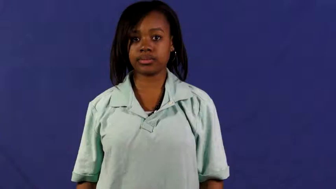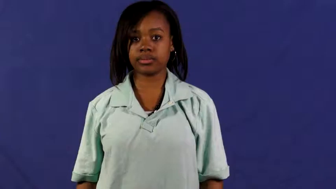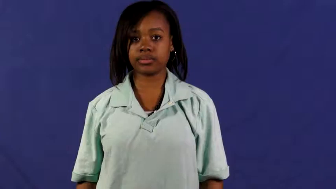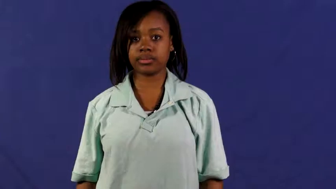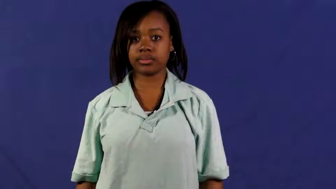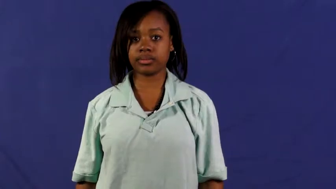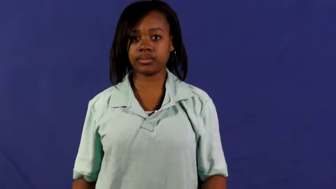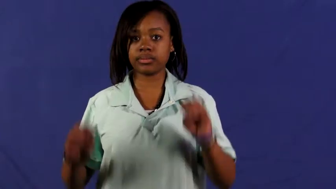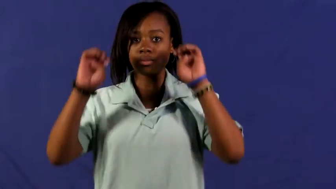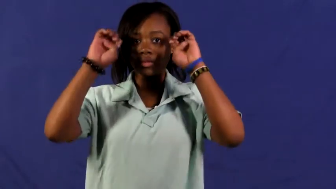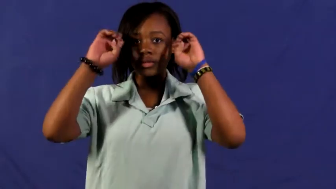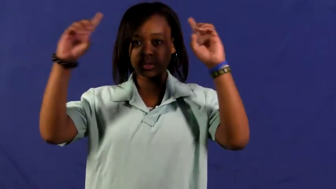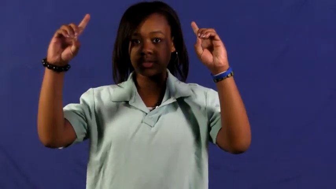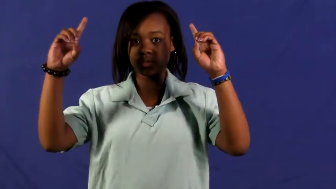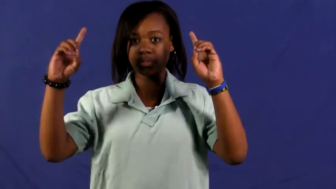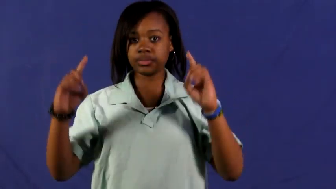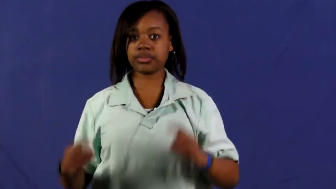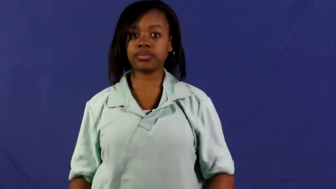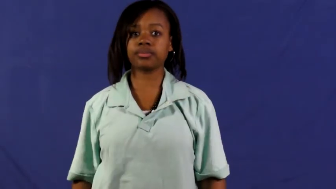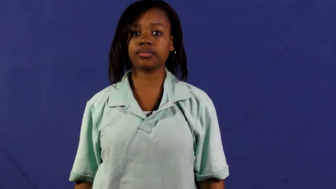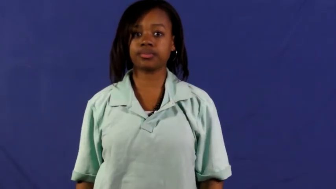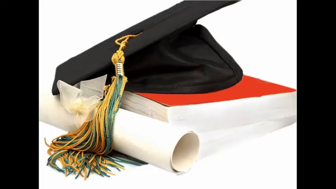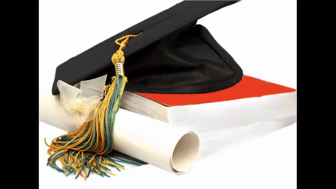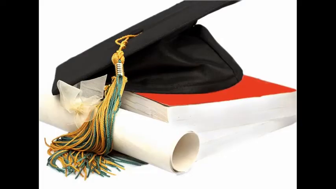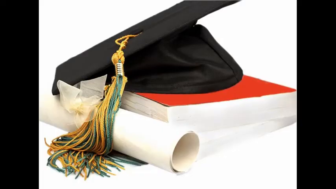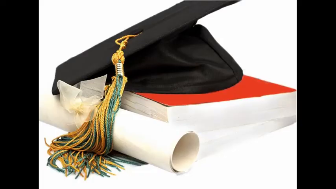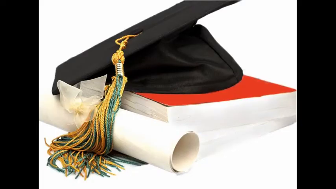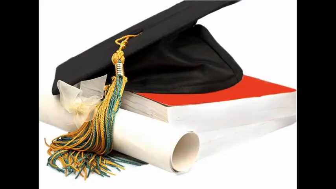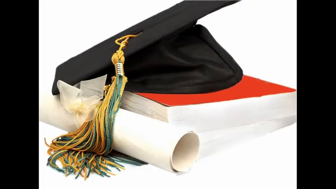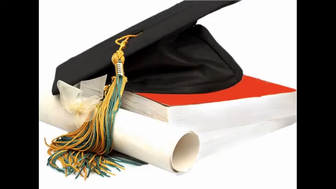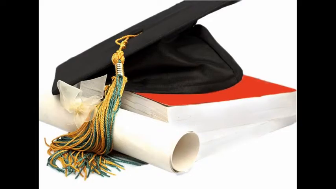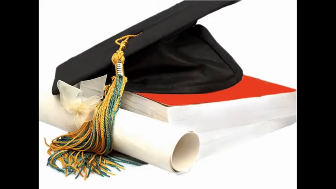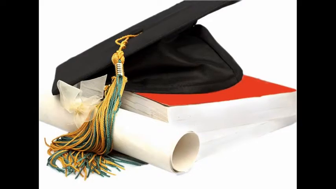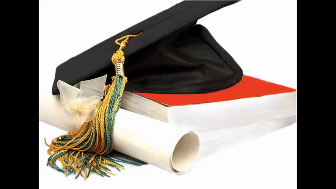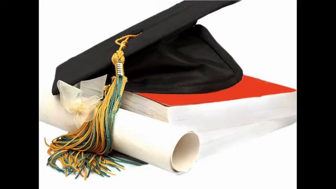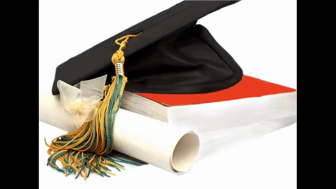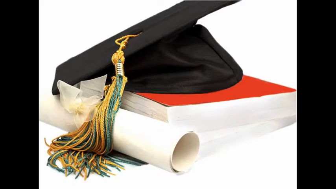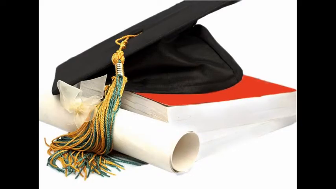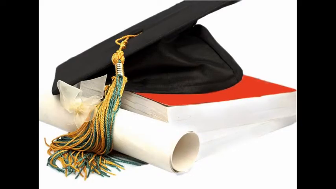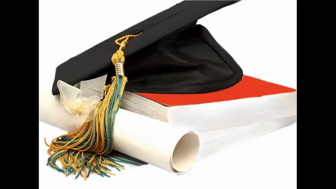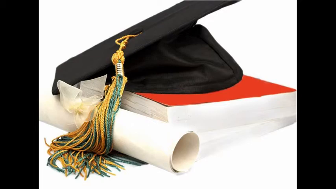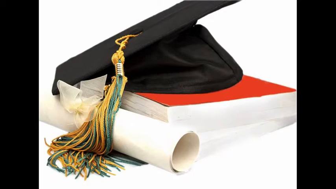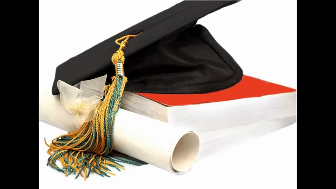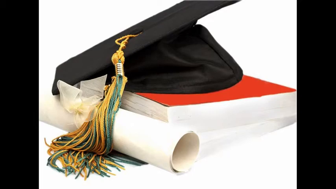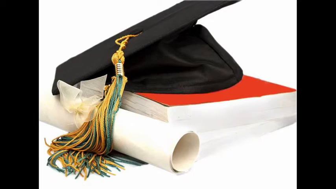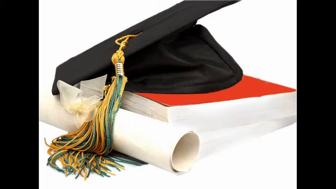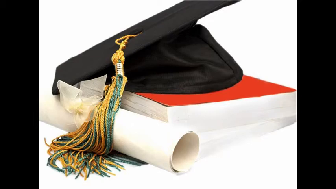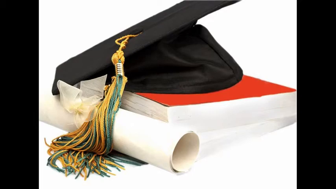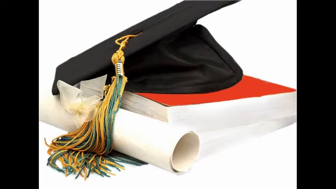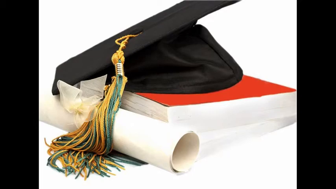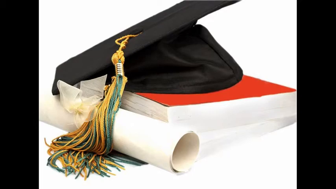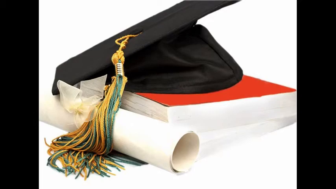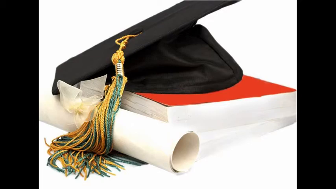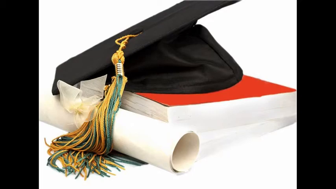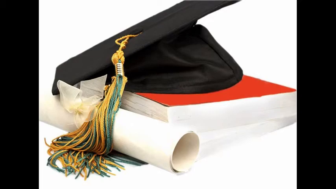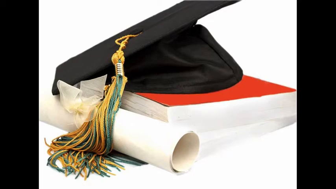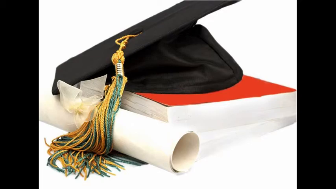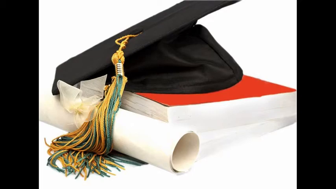education